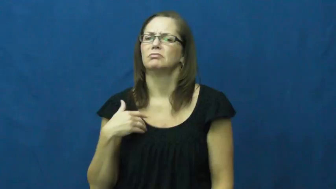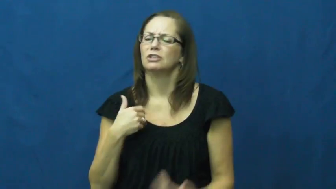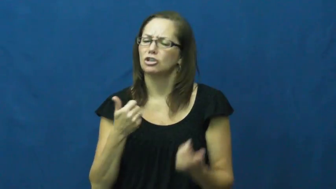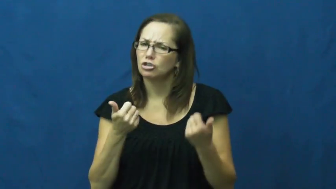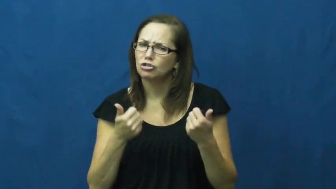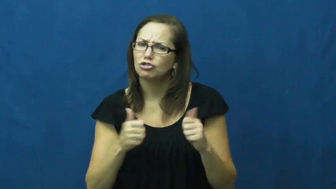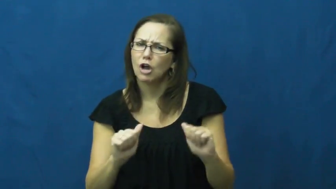try